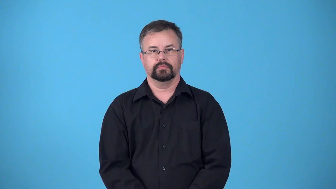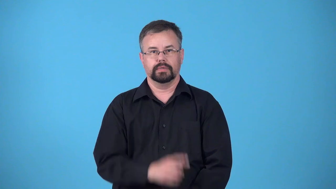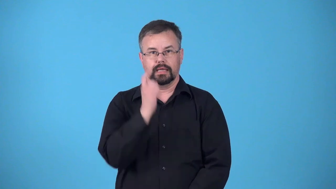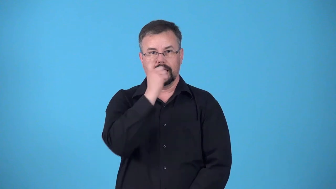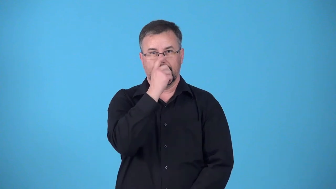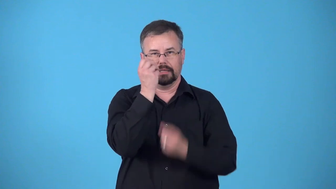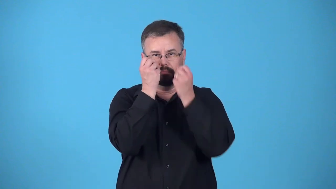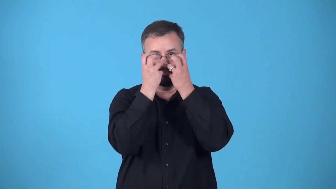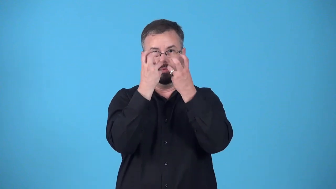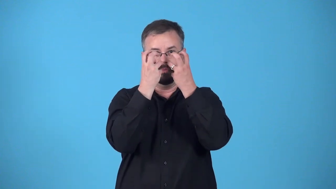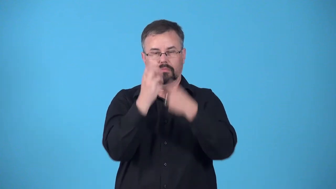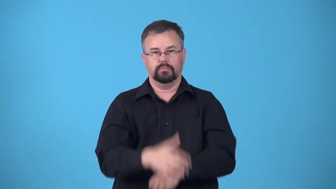bulge